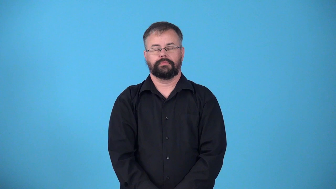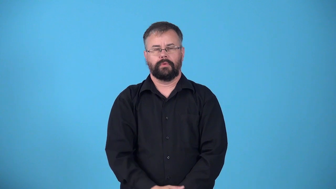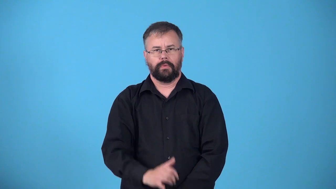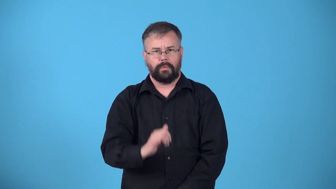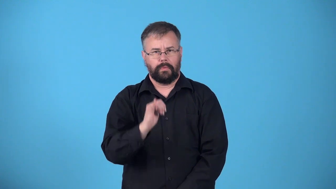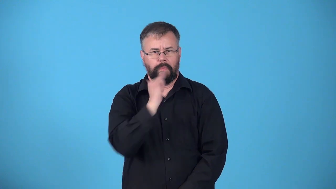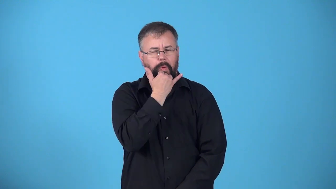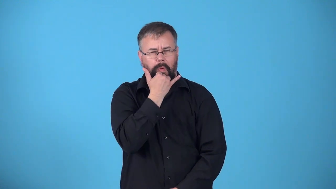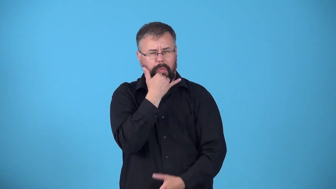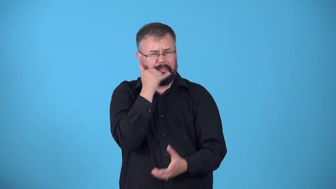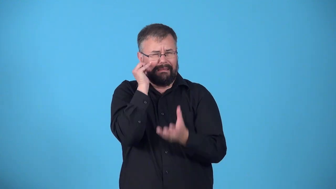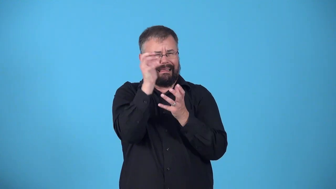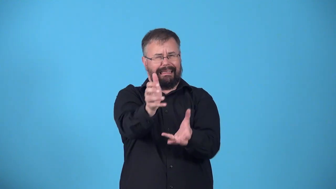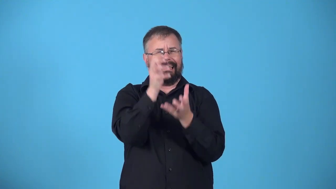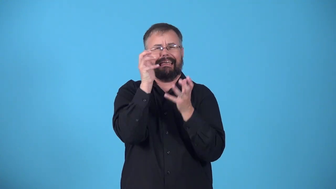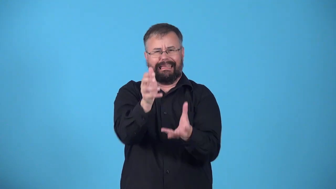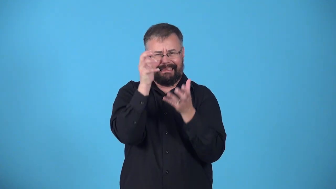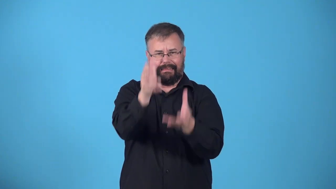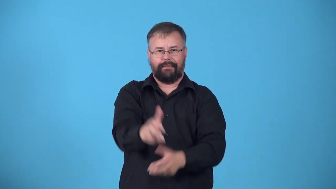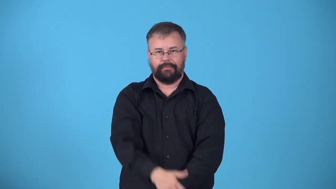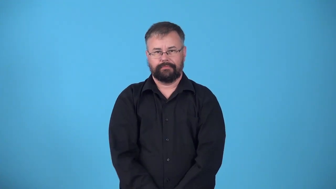howler